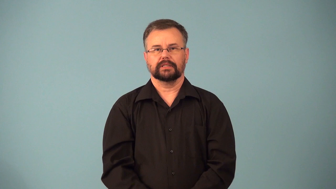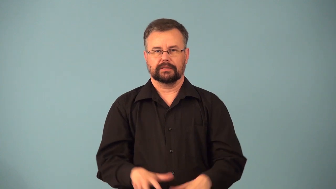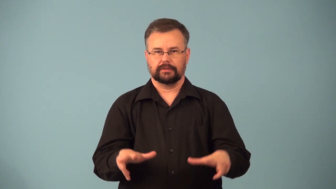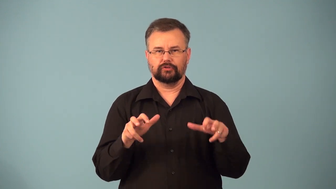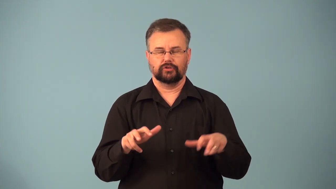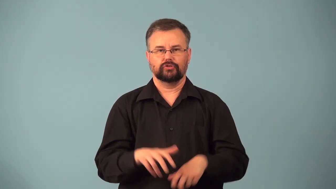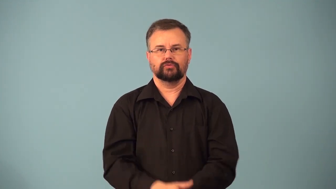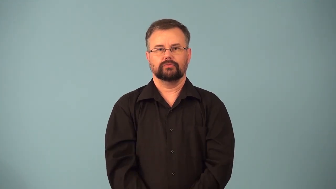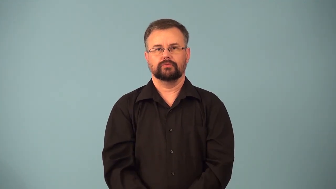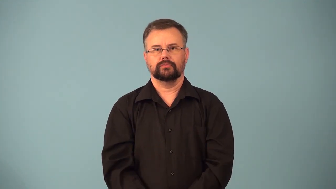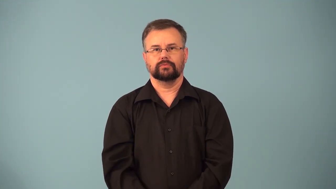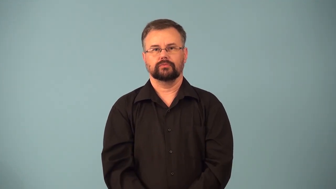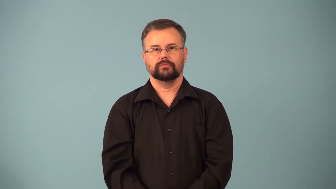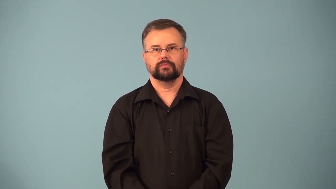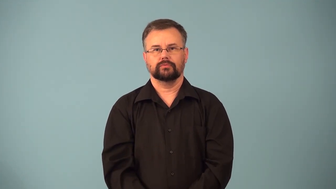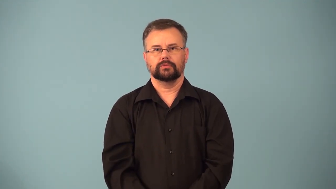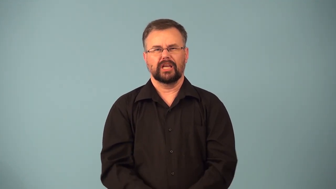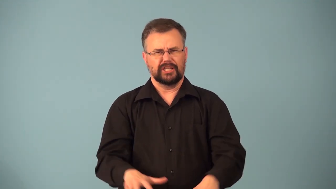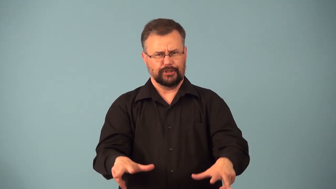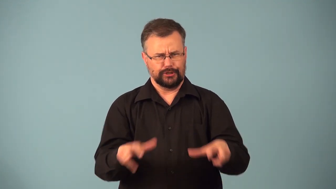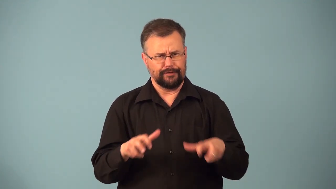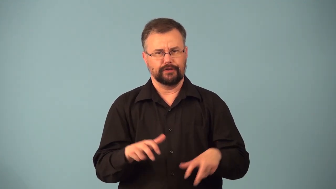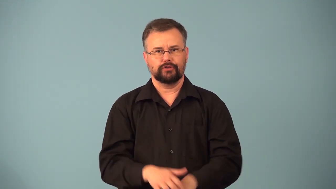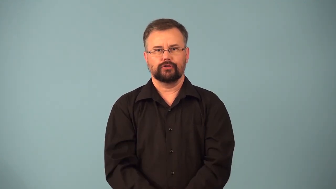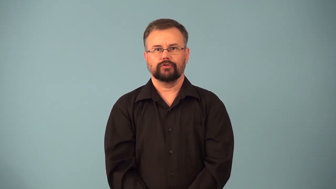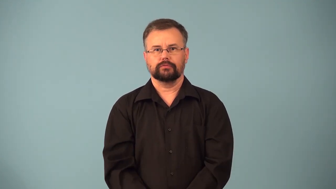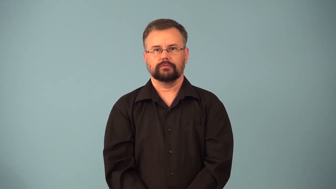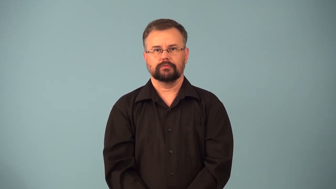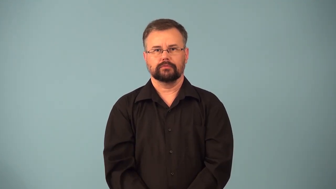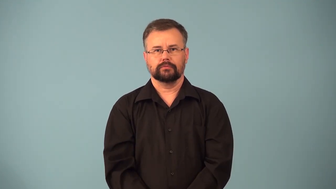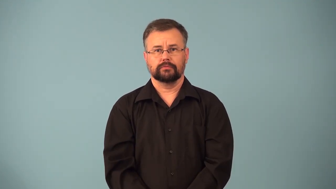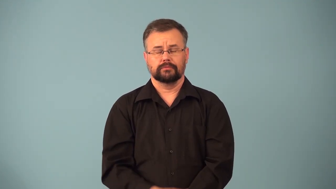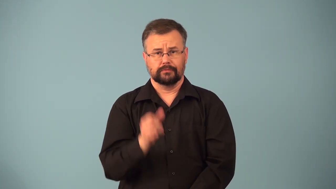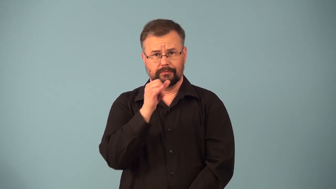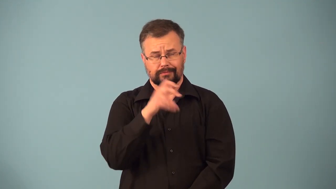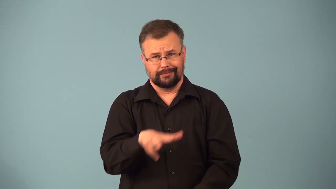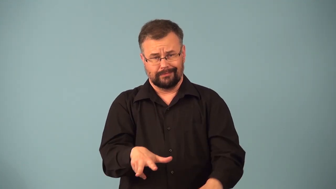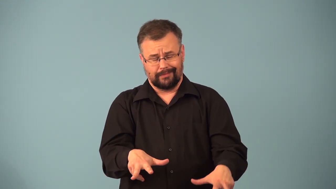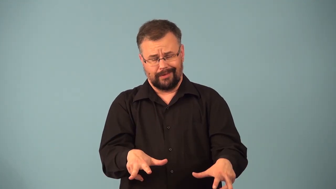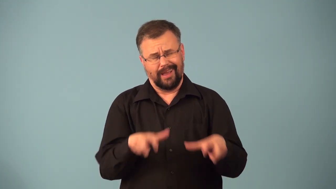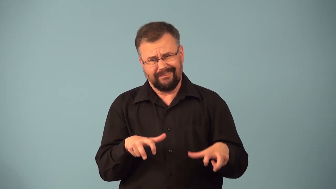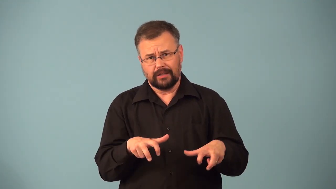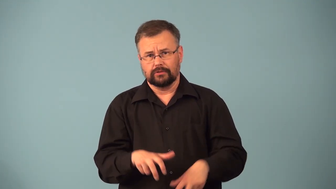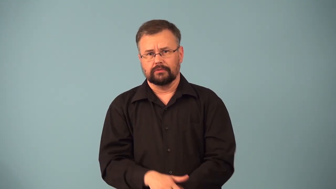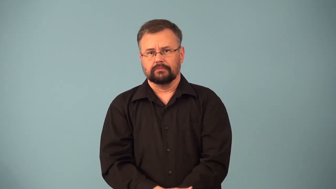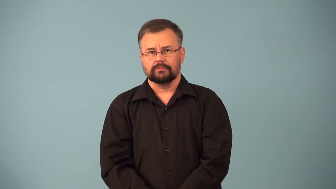piggy,piggier,piggiest